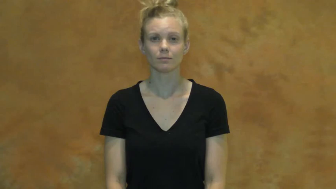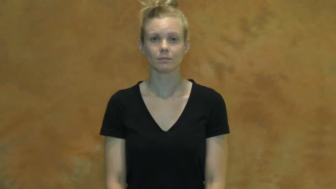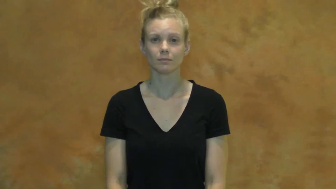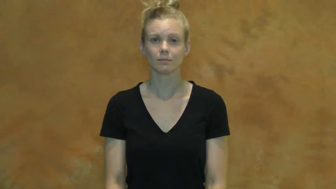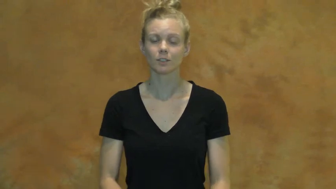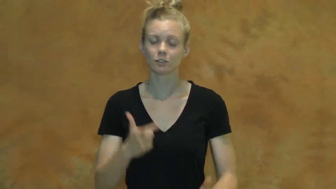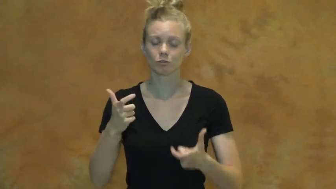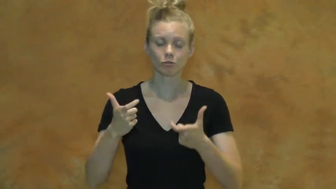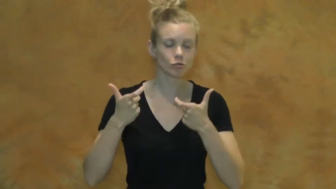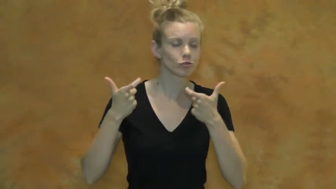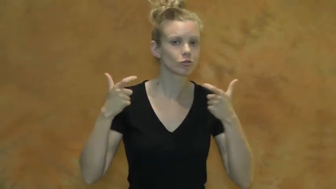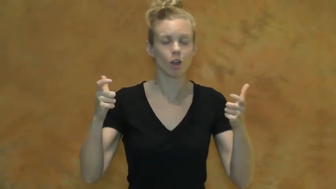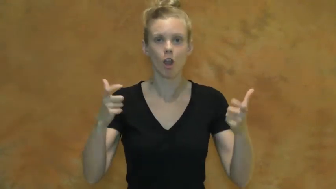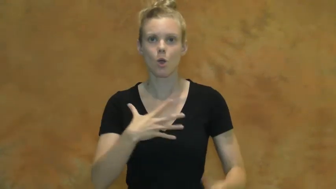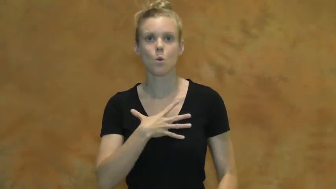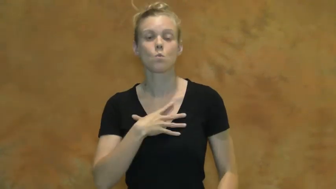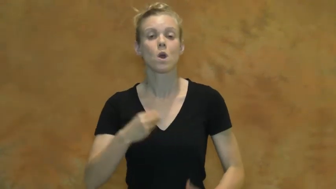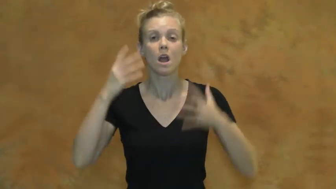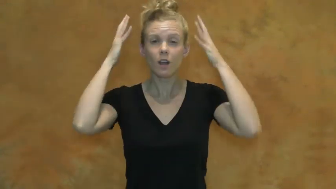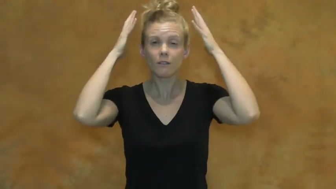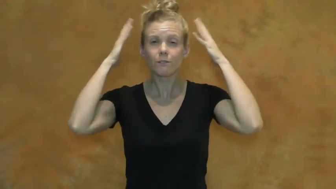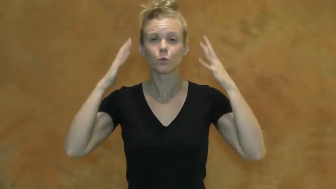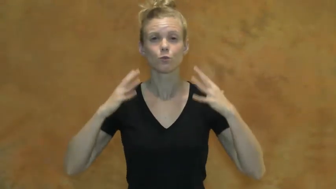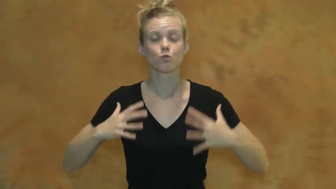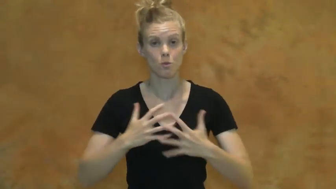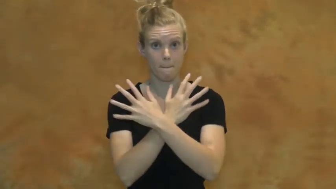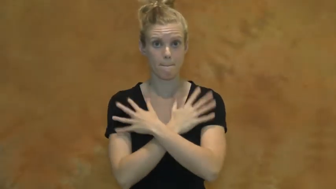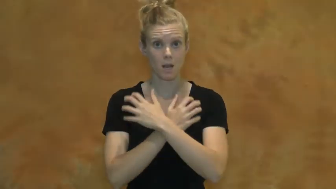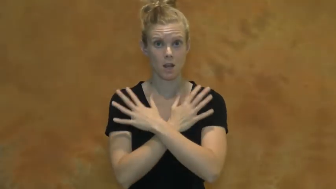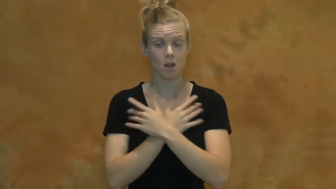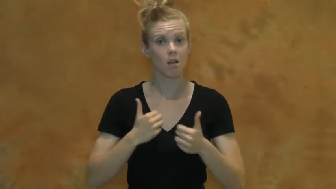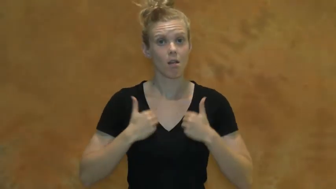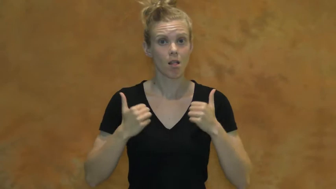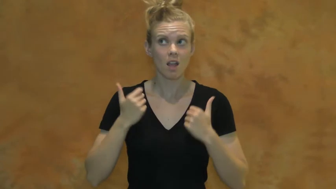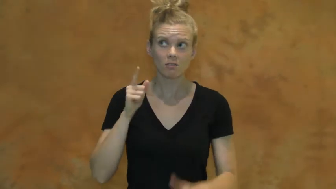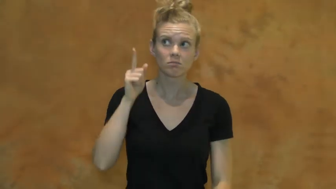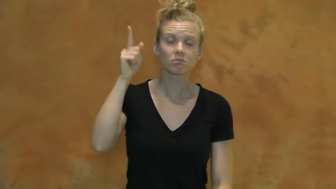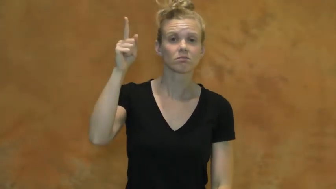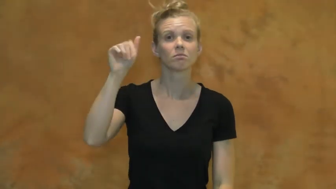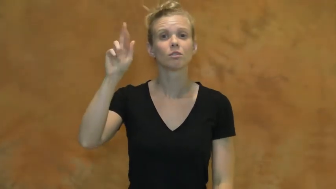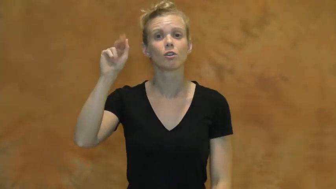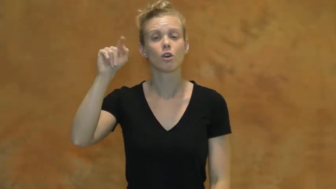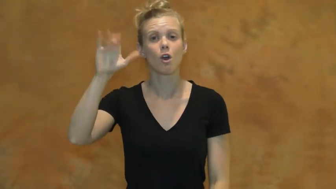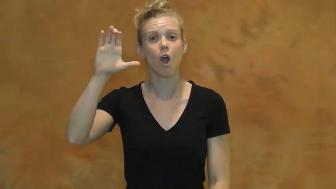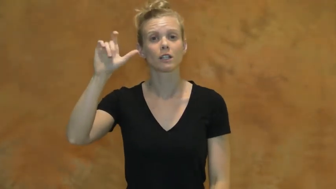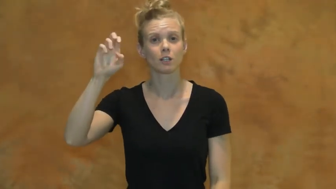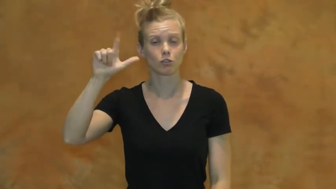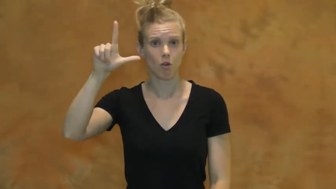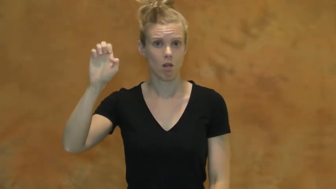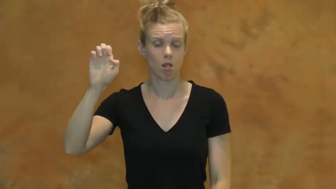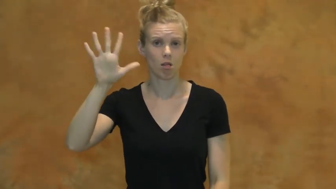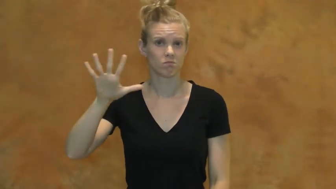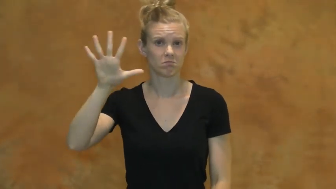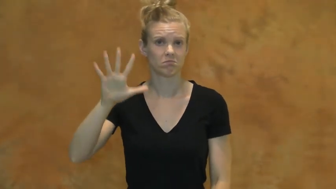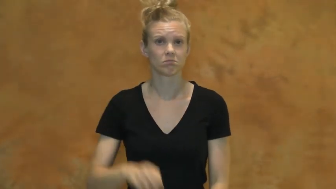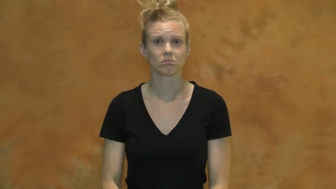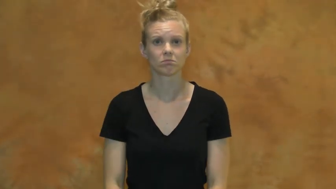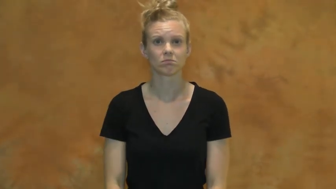polar bear